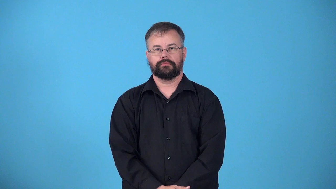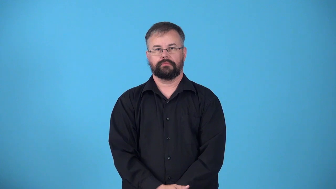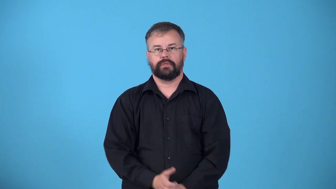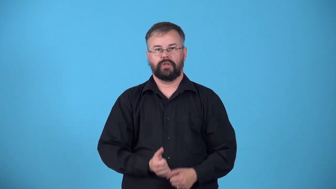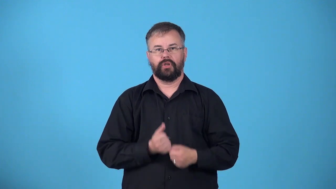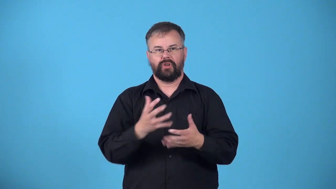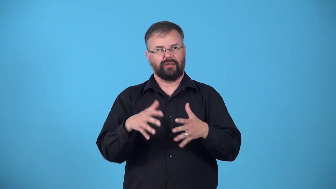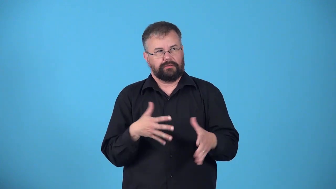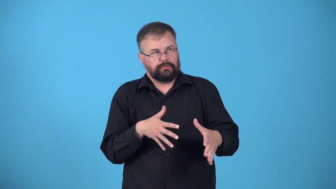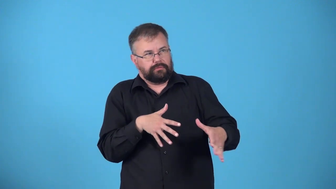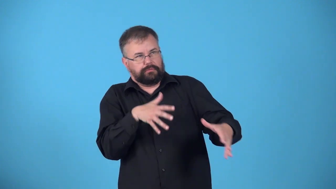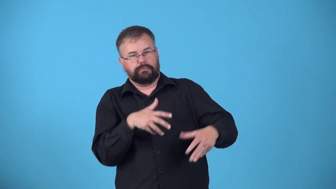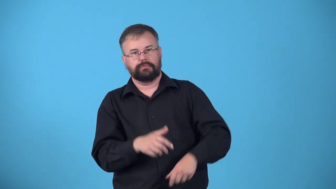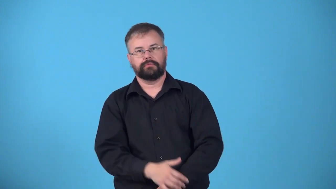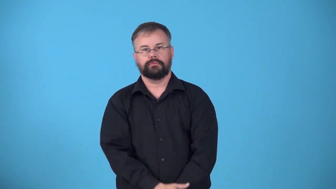jangle